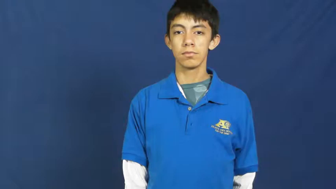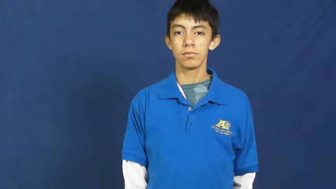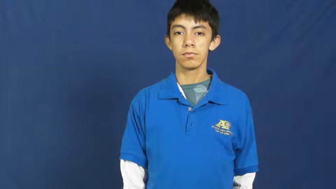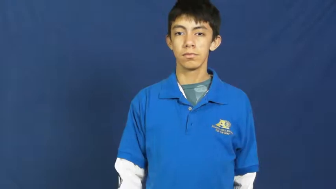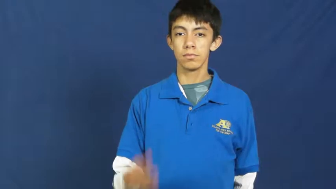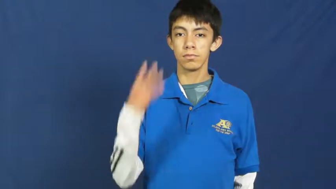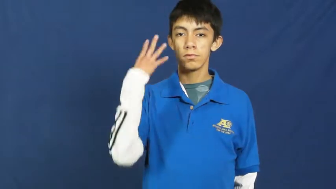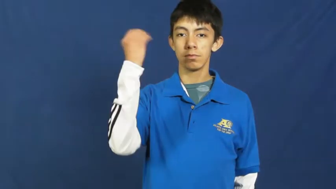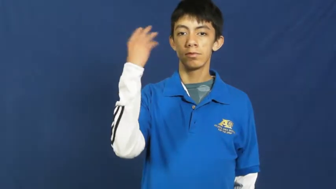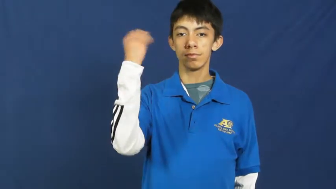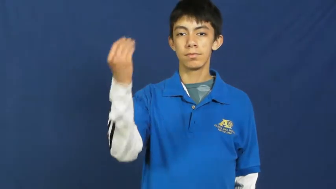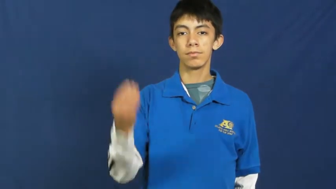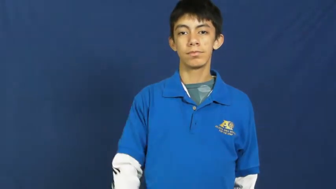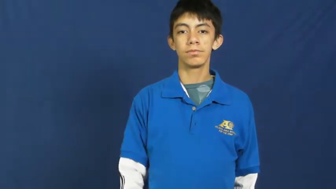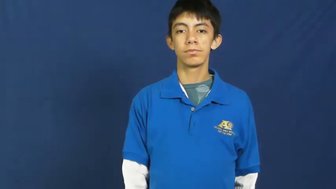outside,out,exterior,alfresco,outdoor